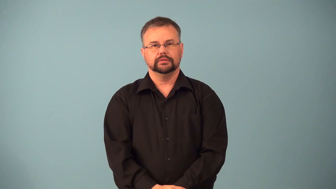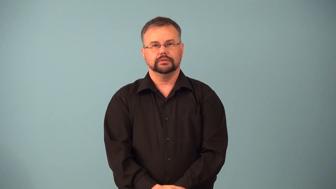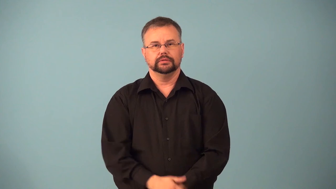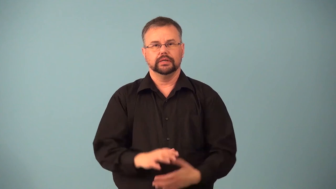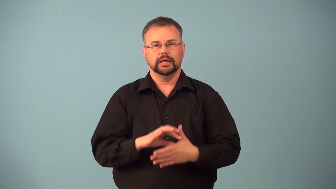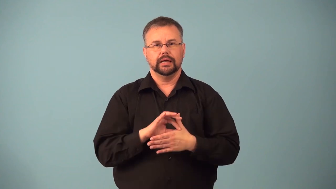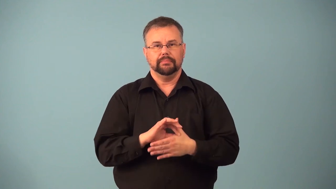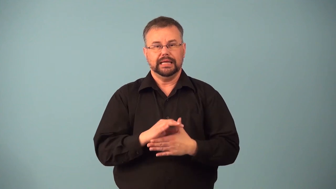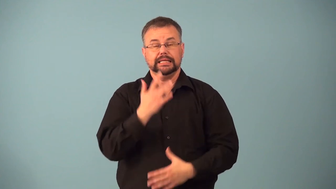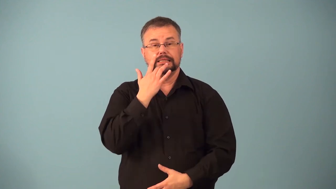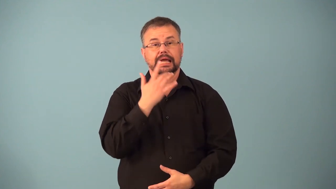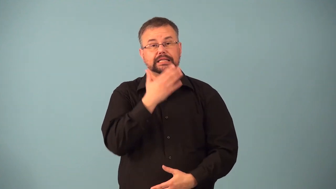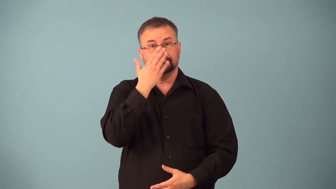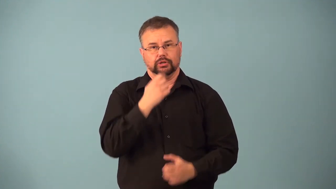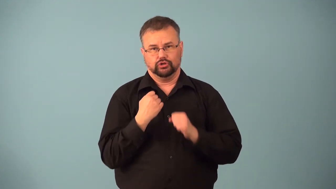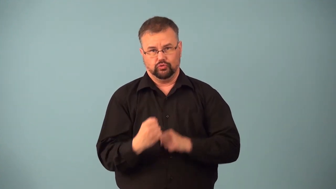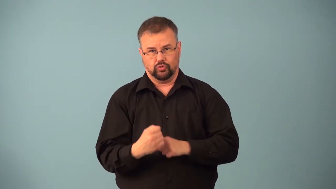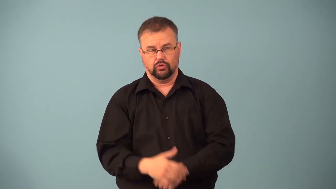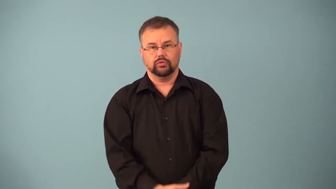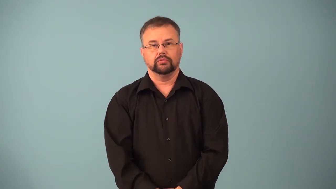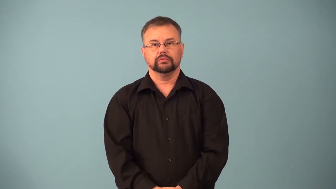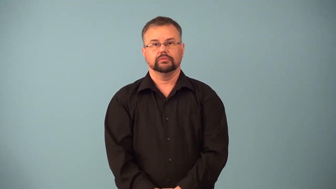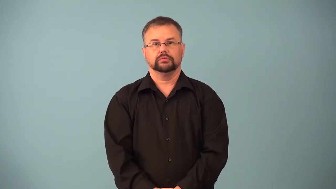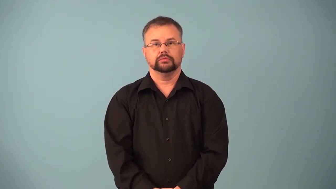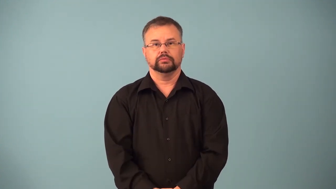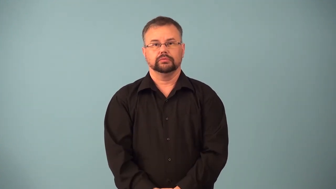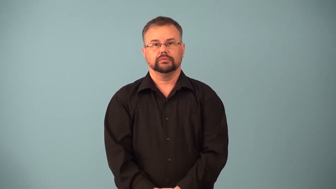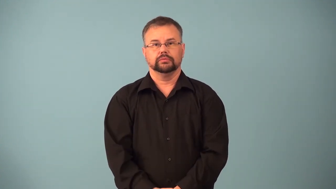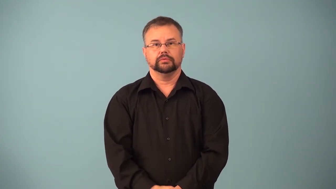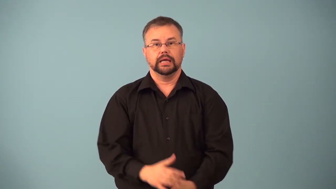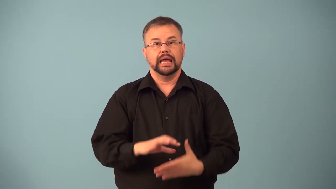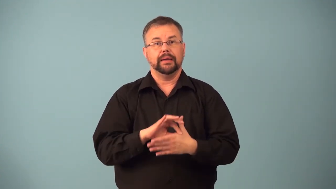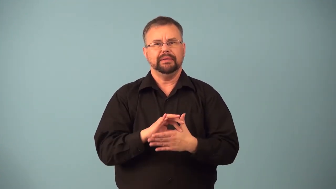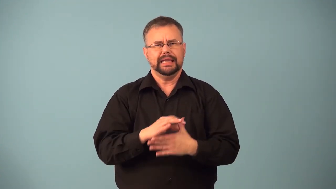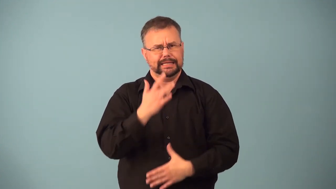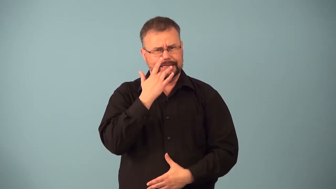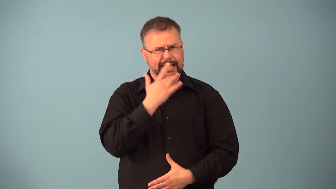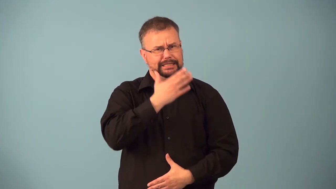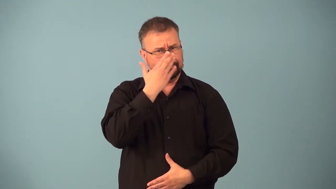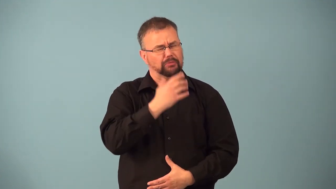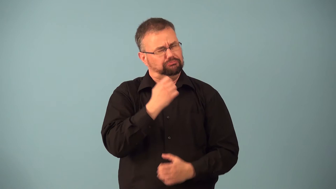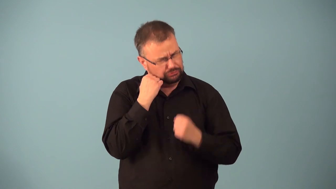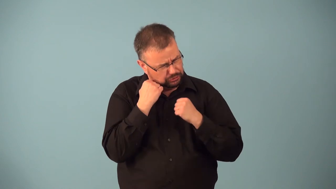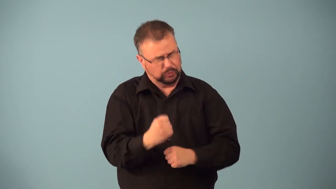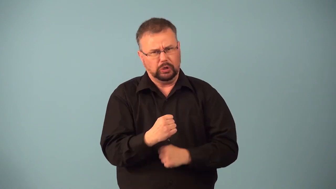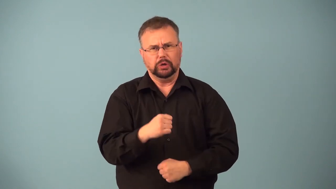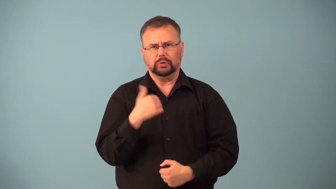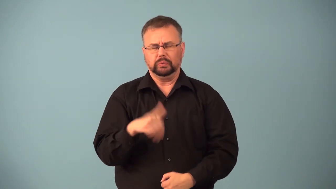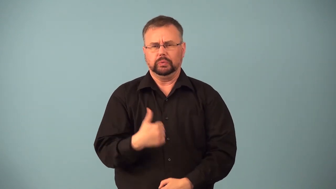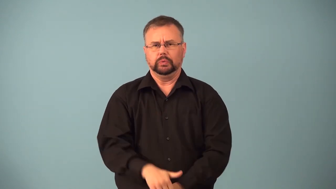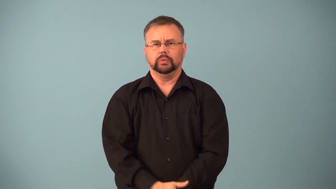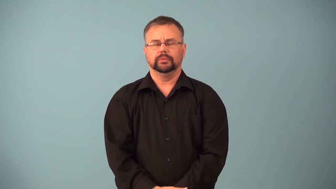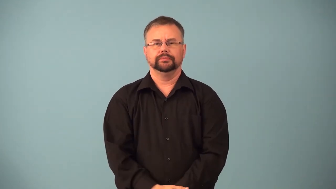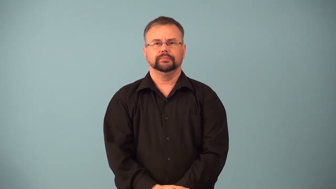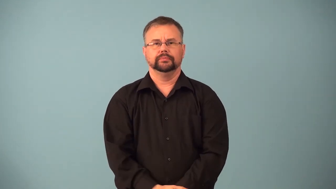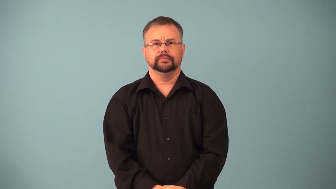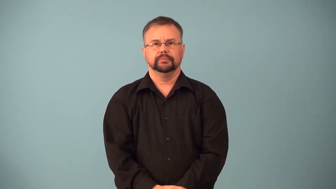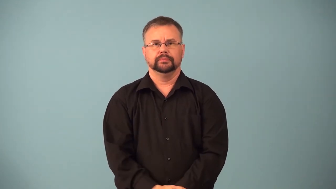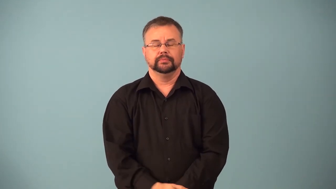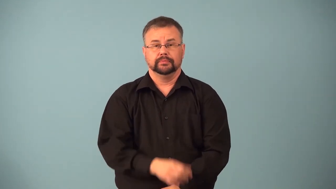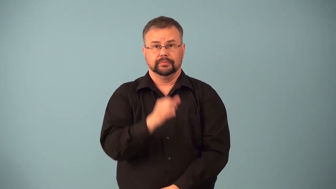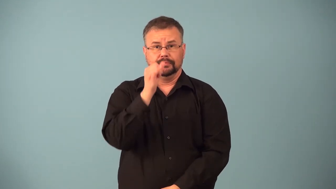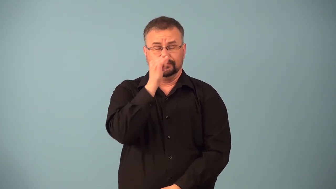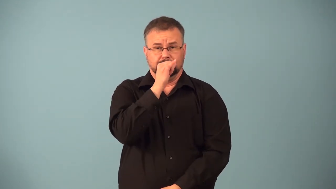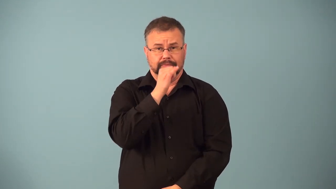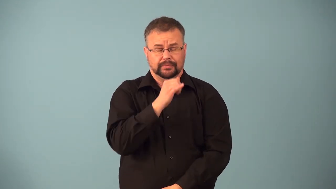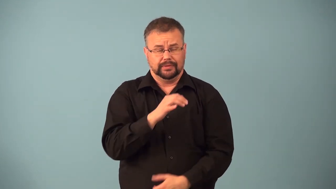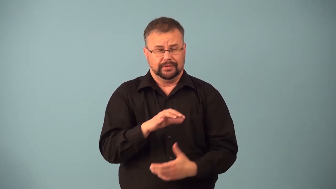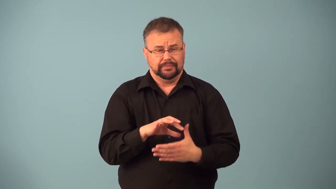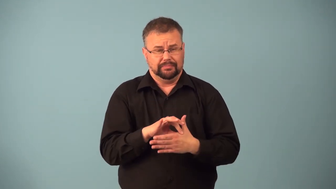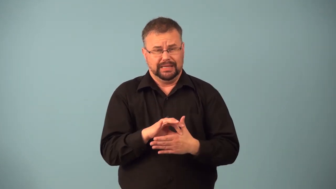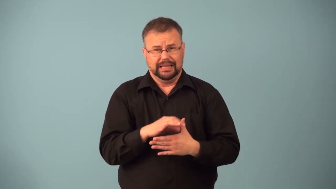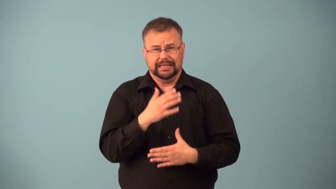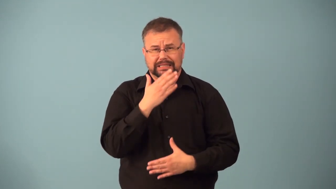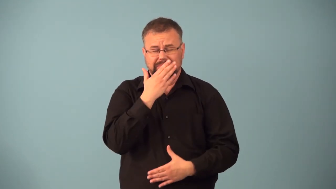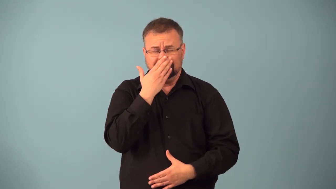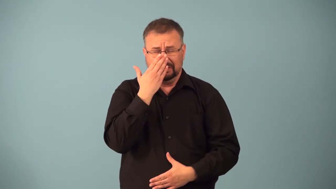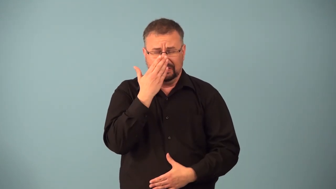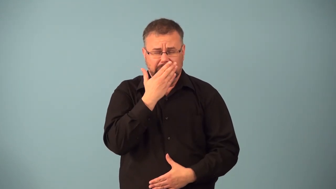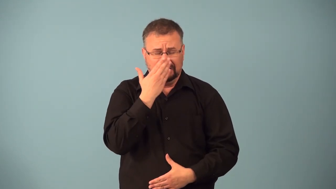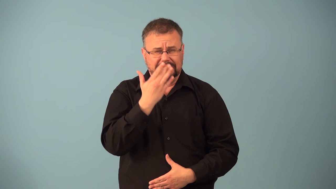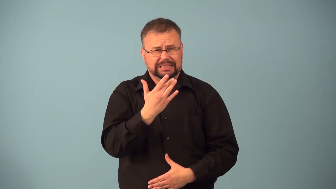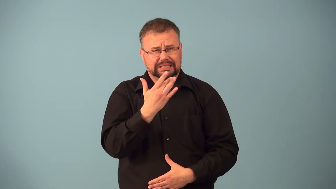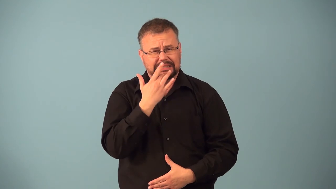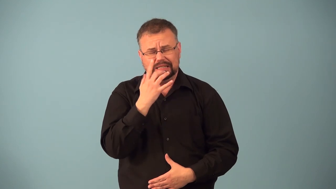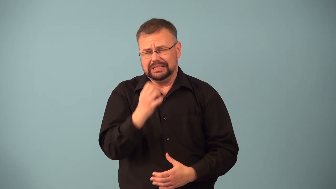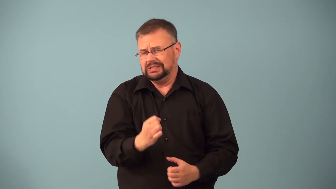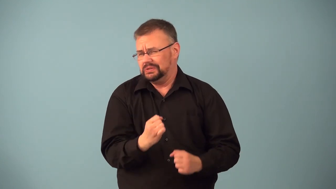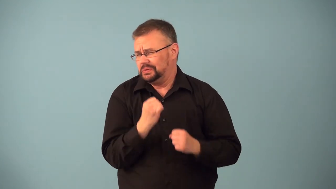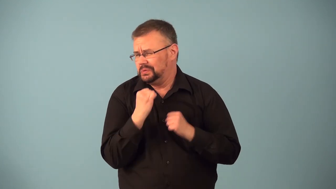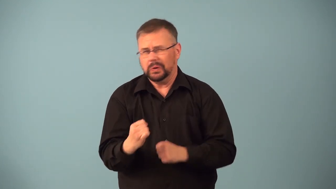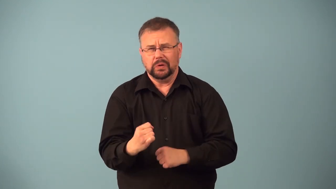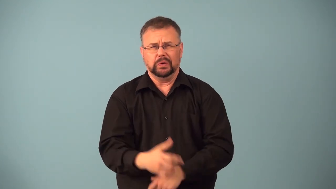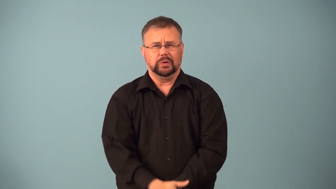gamy,gamier,gamiest